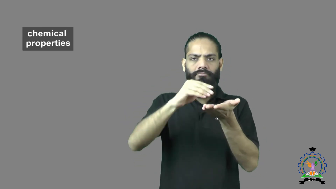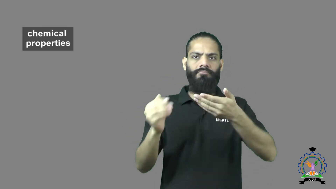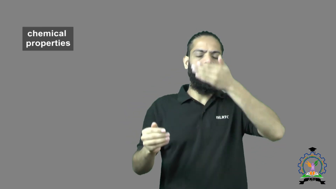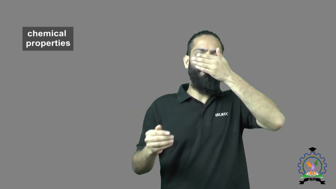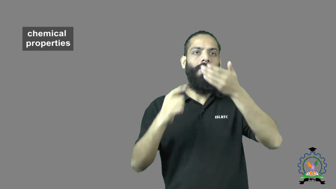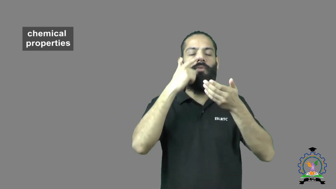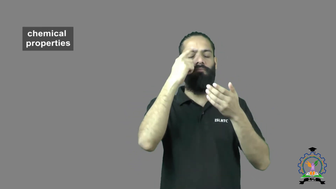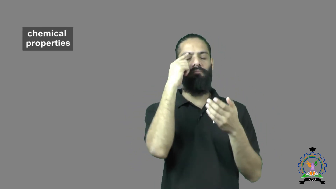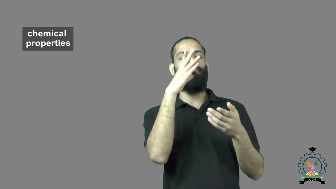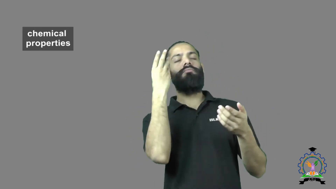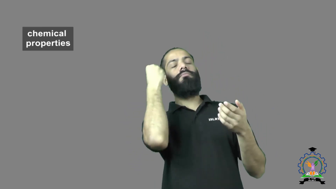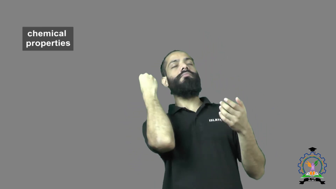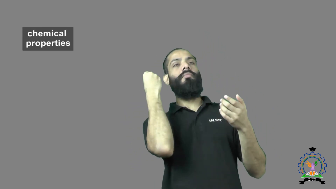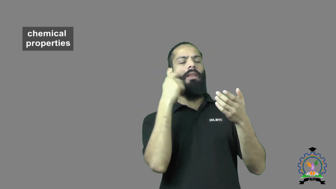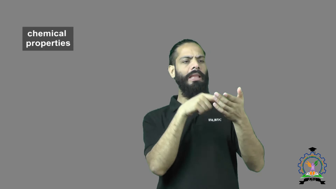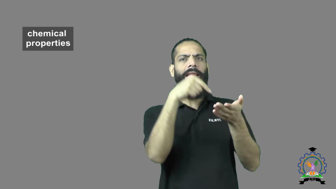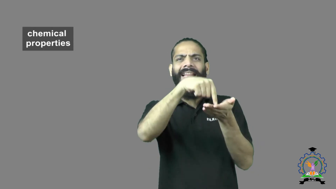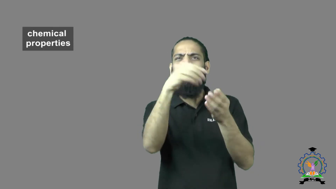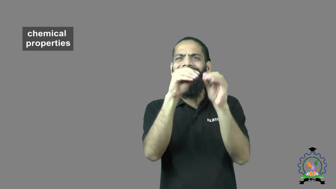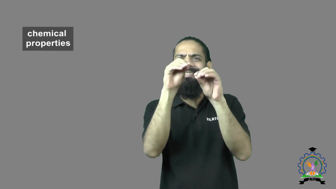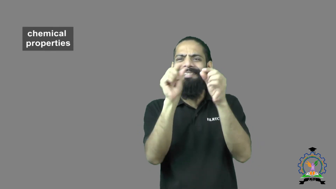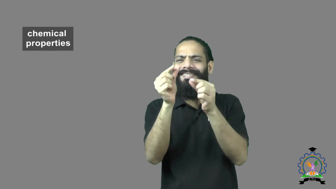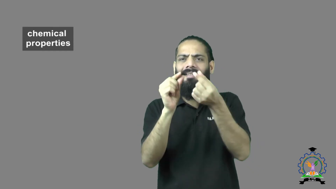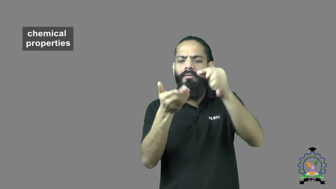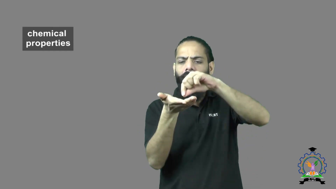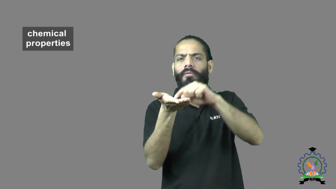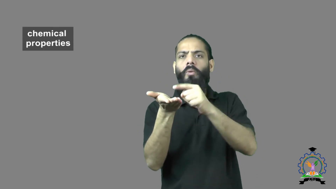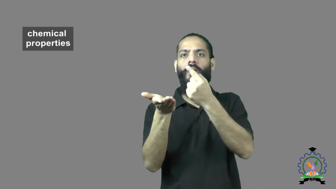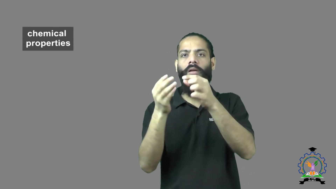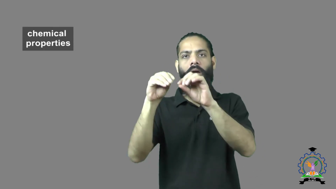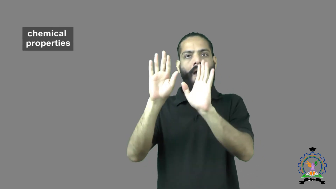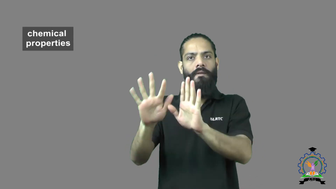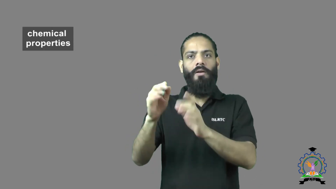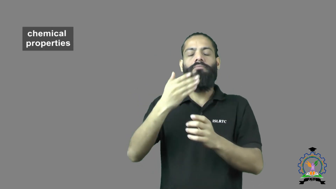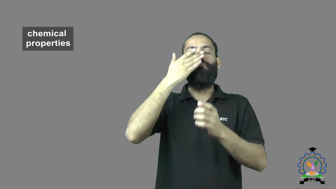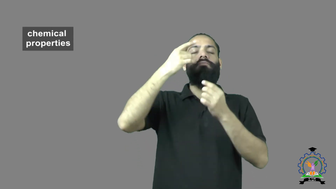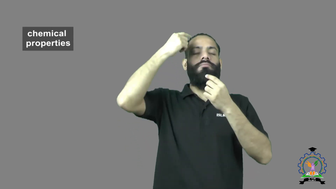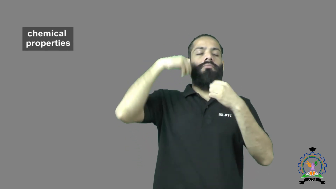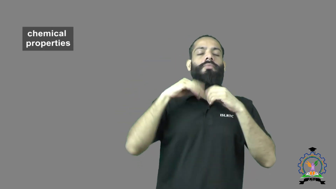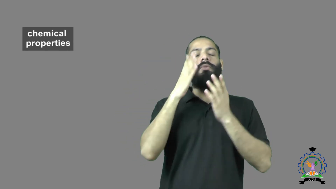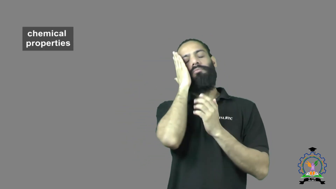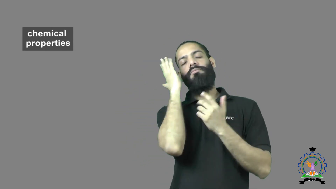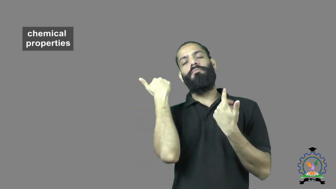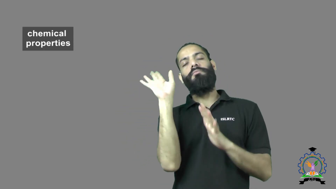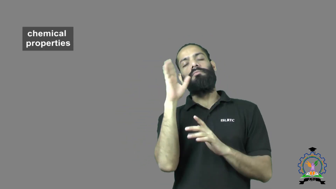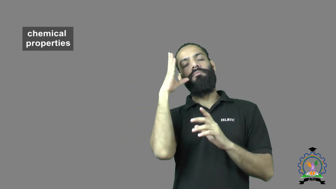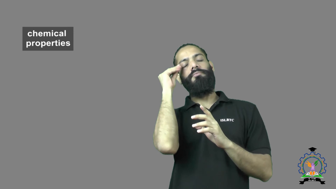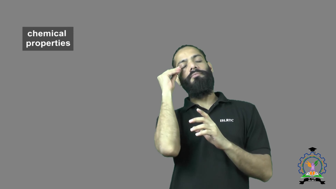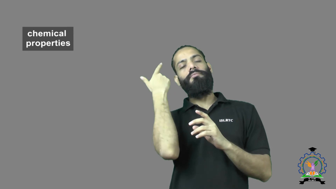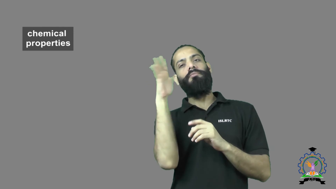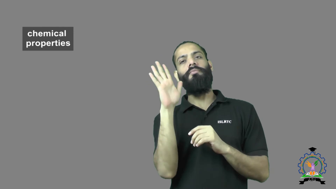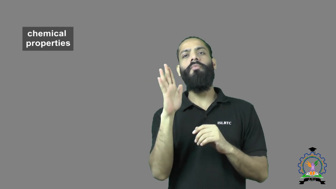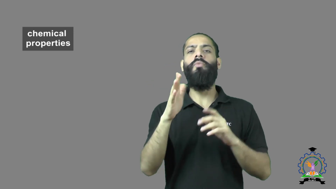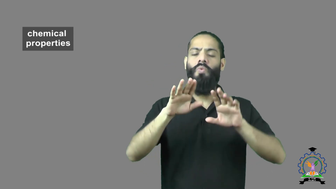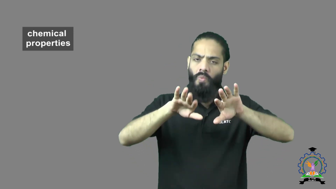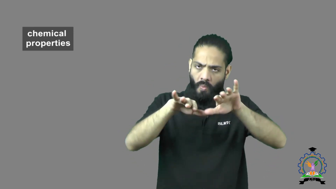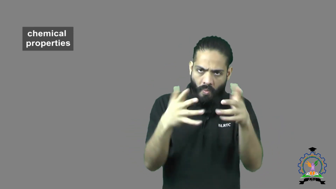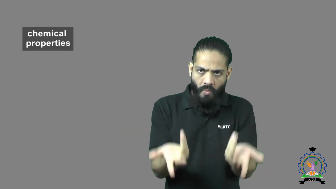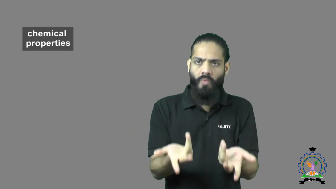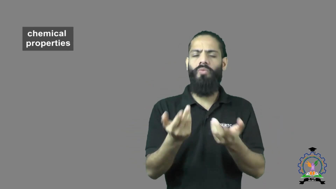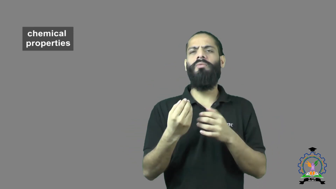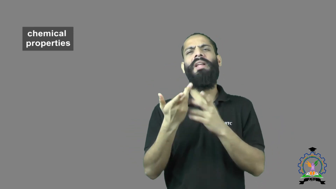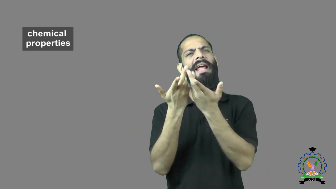chemical properties